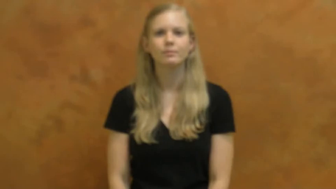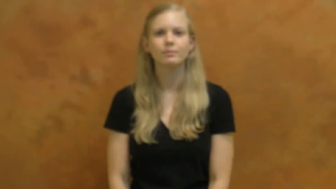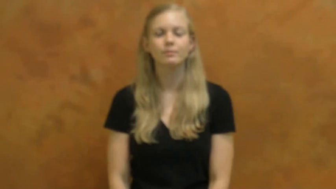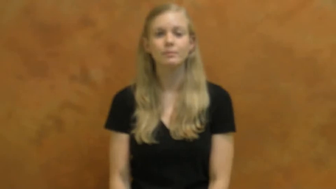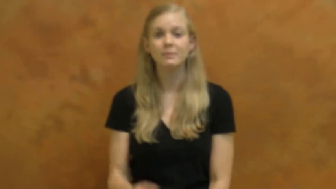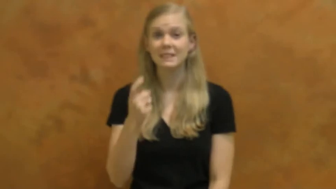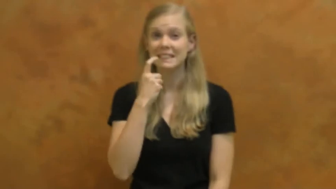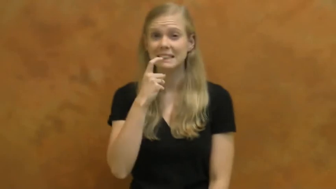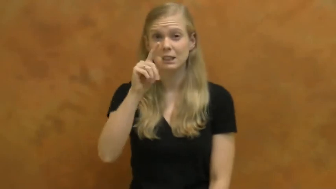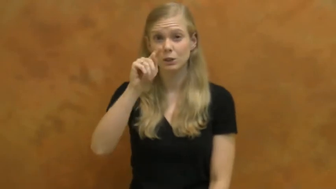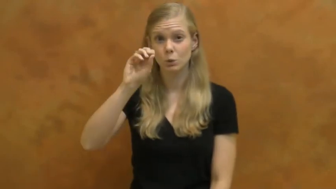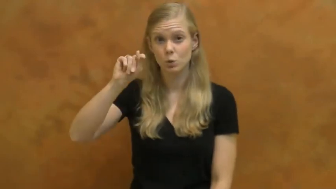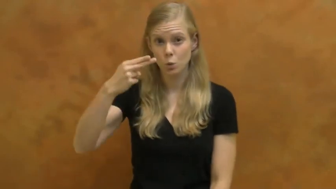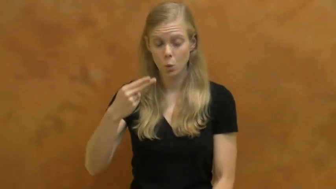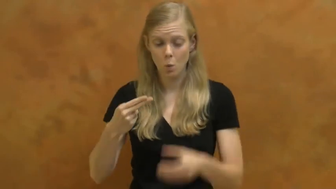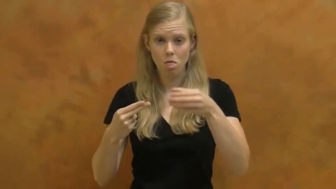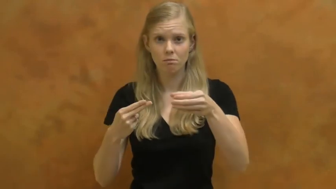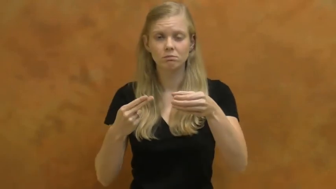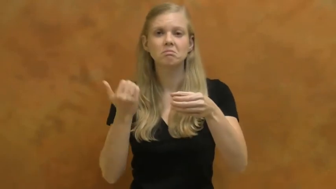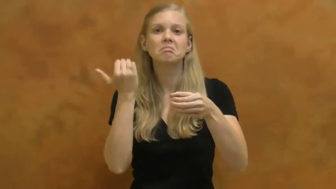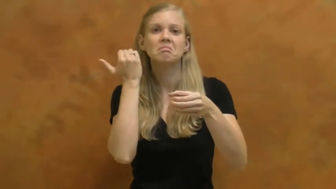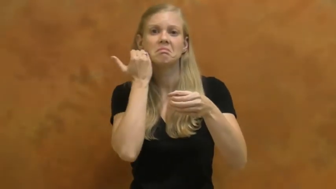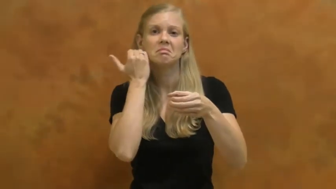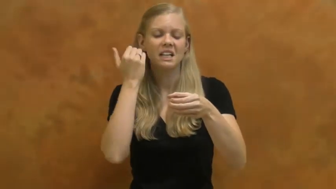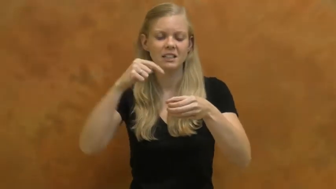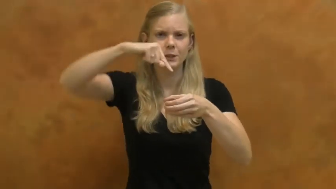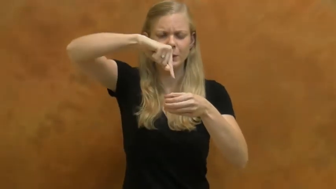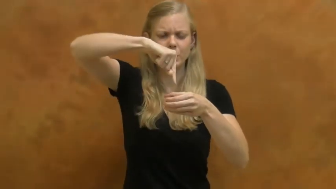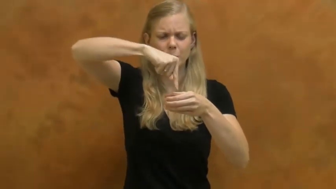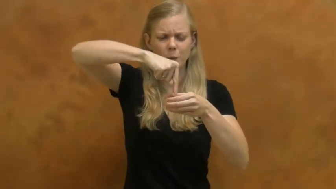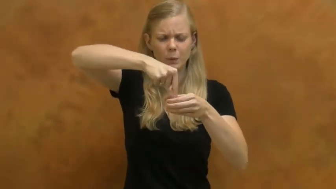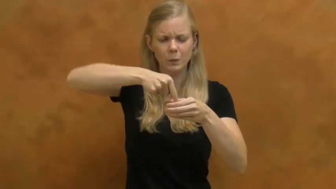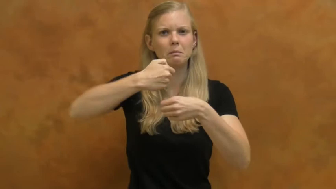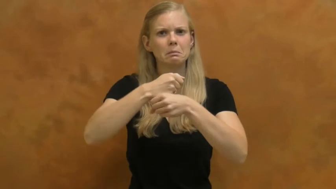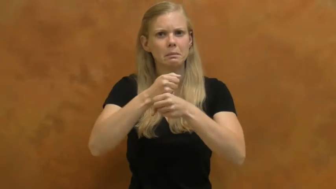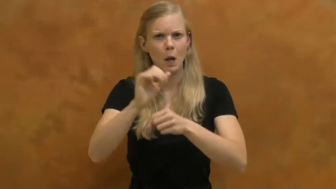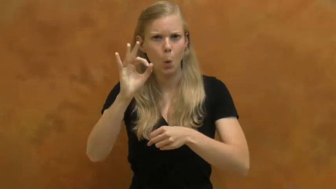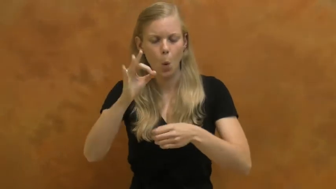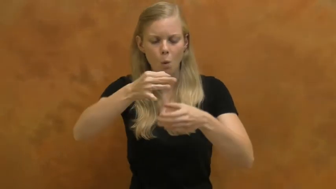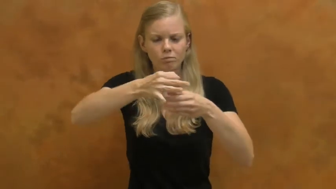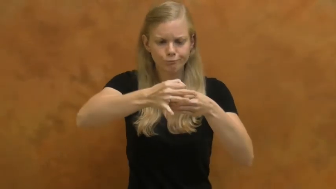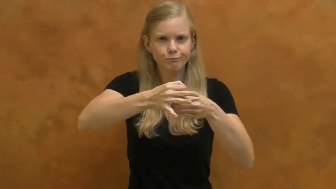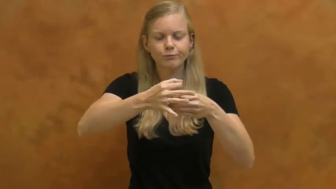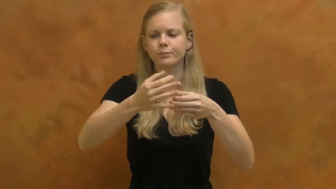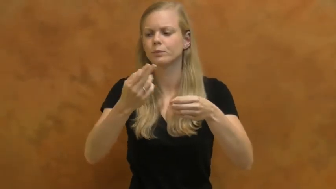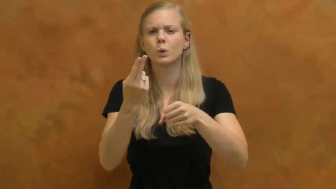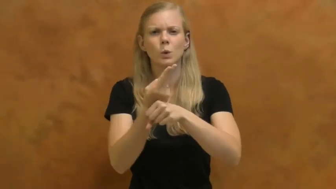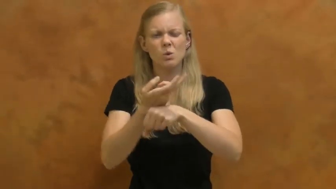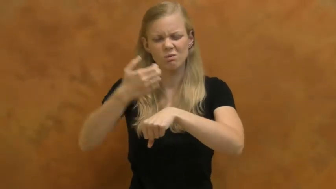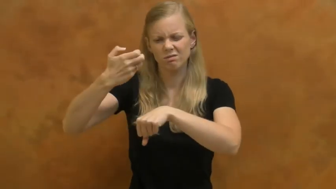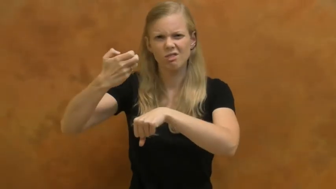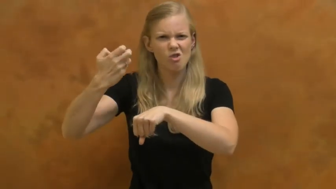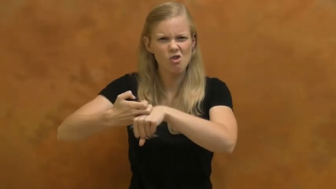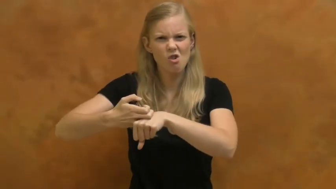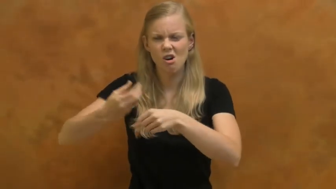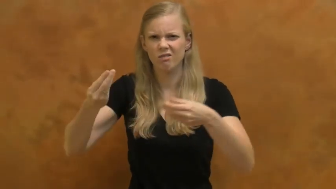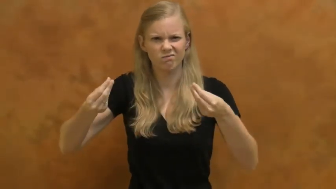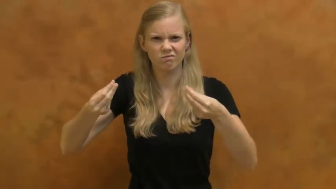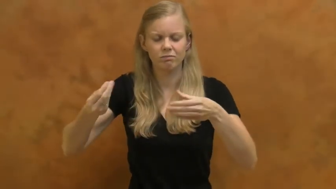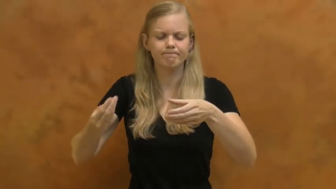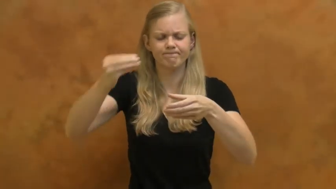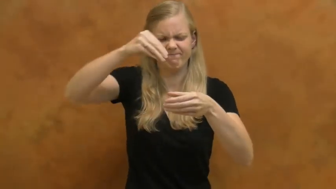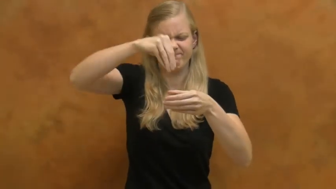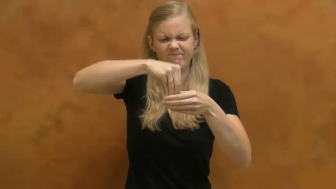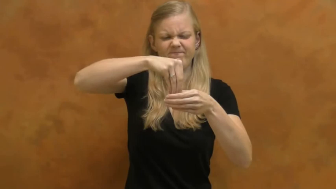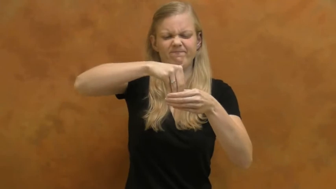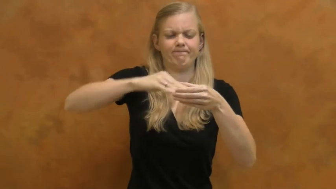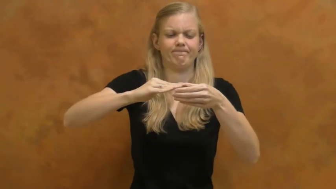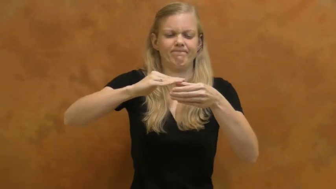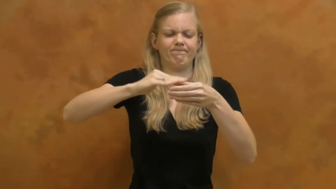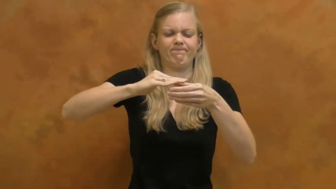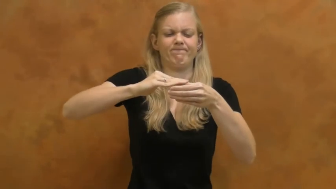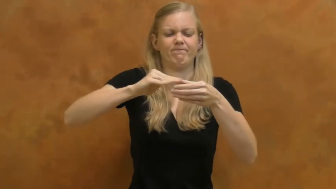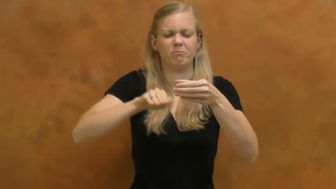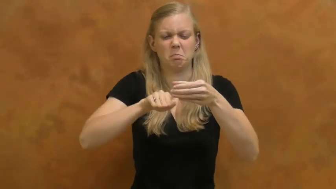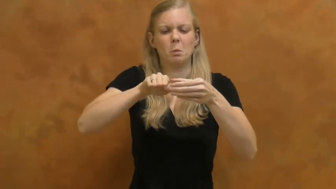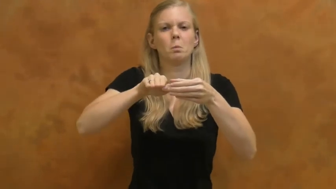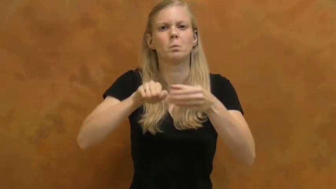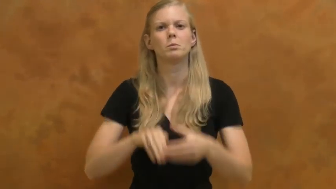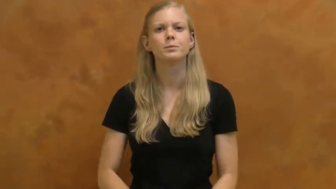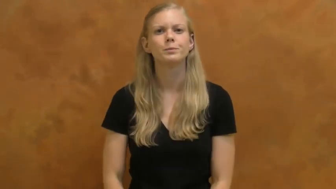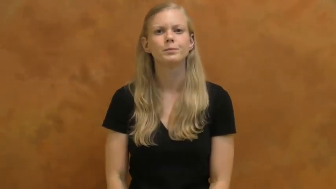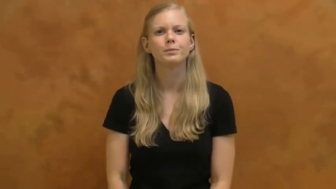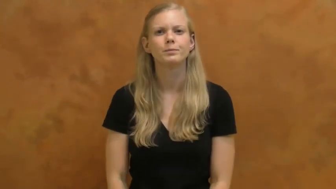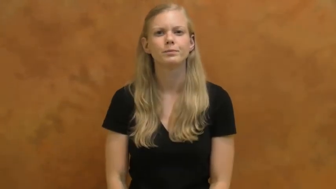filling